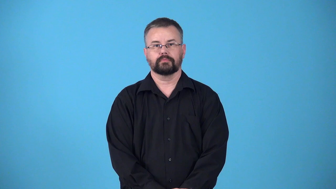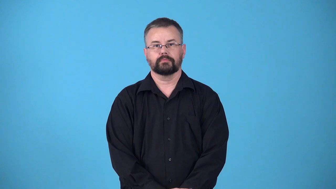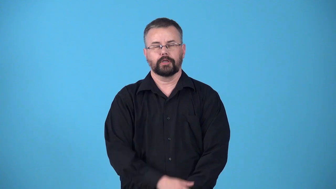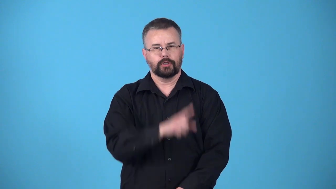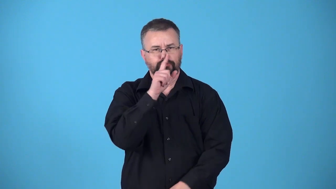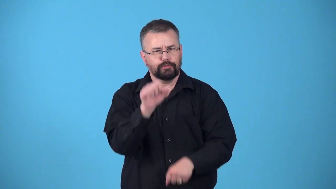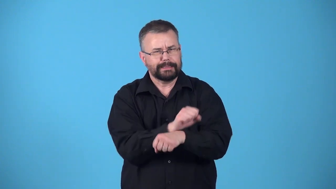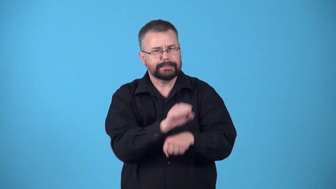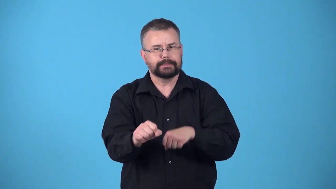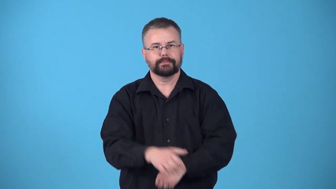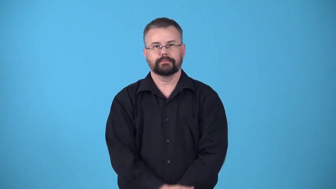indeed,for sure